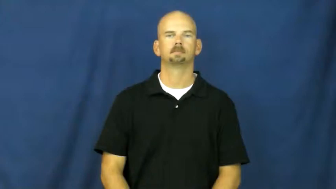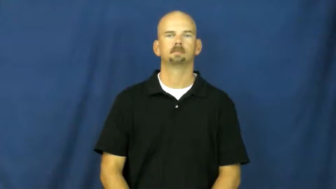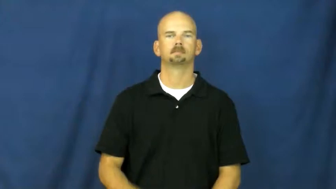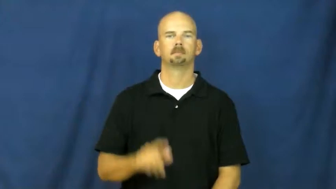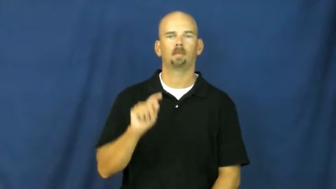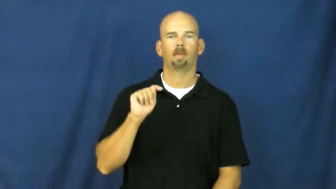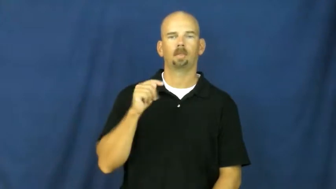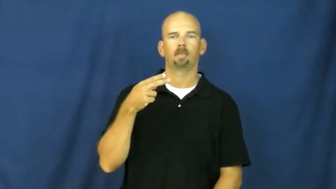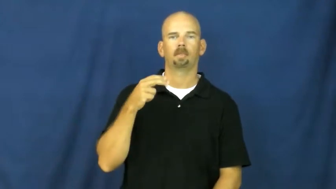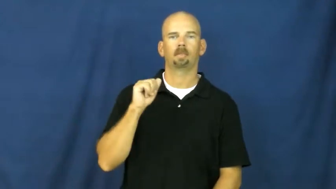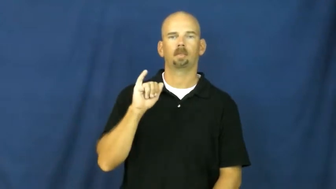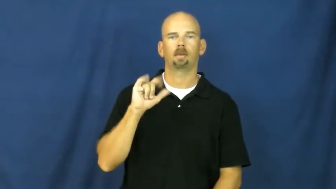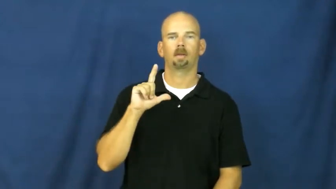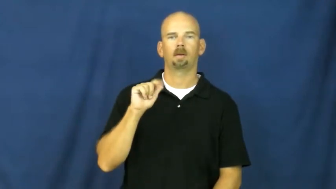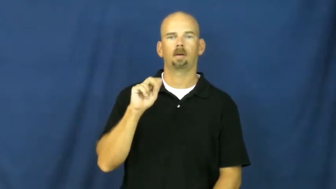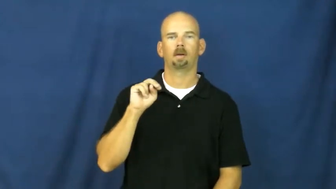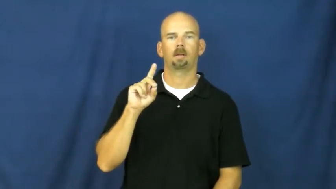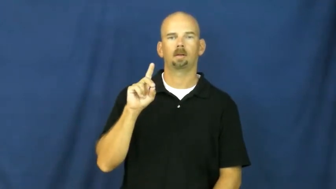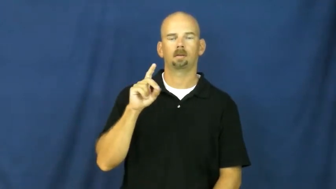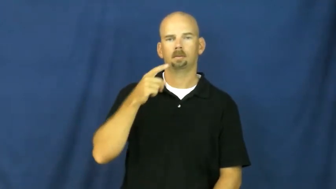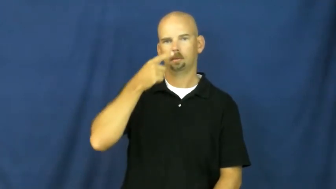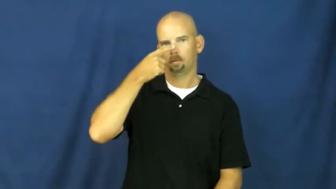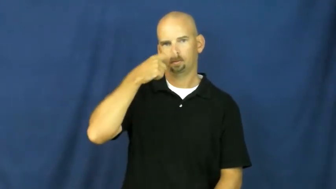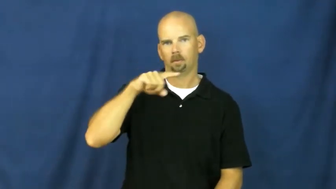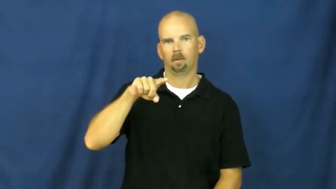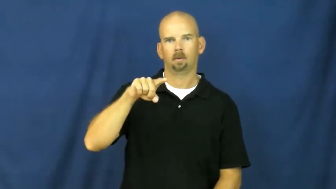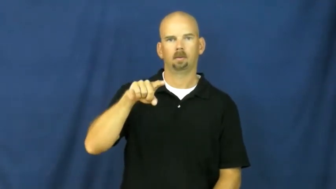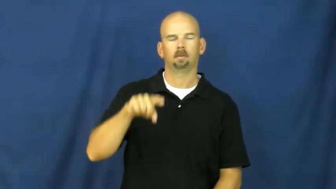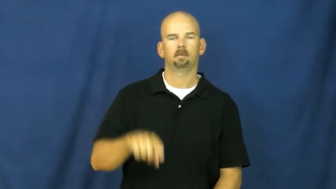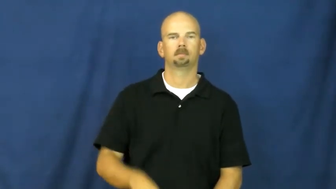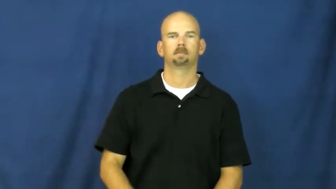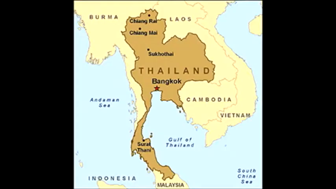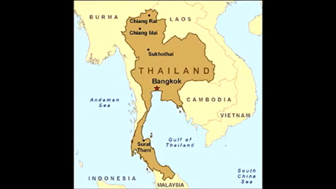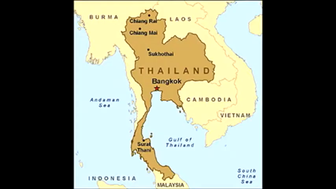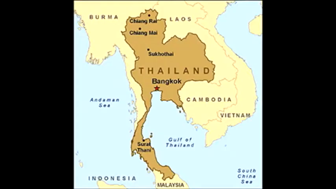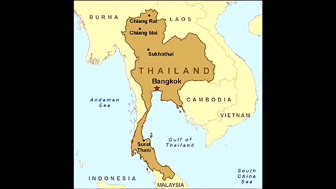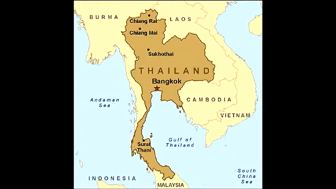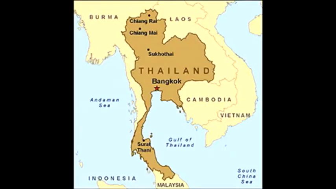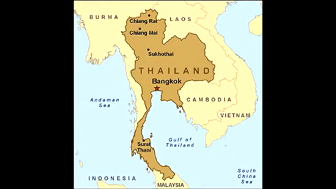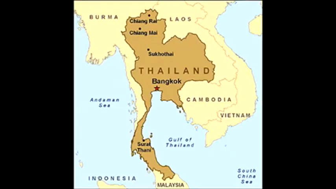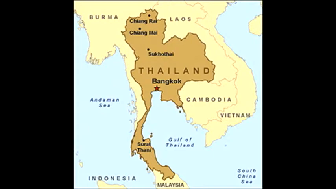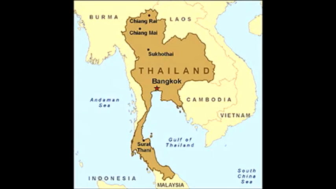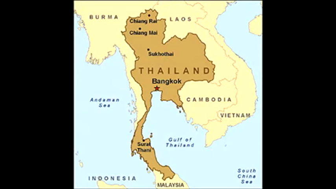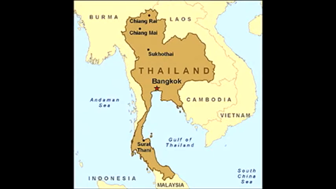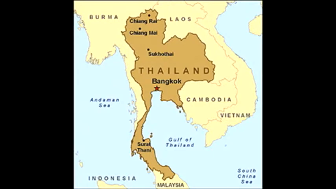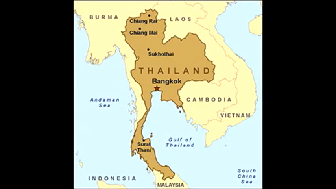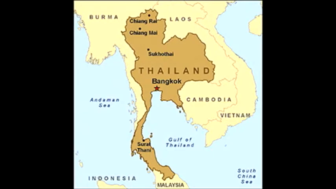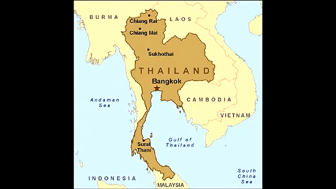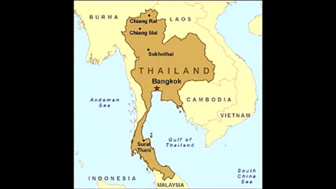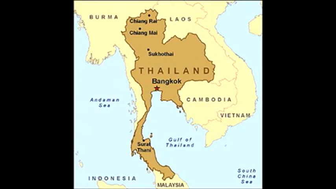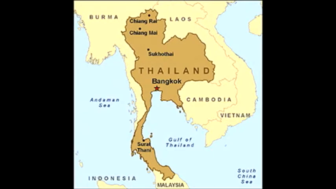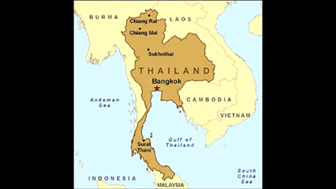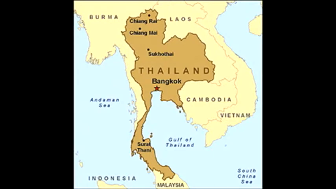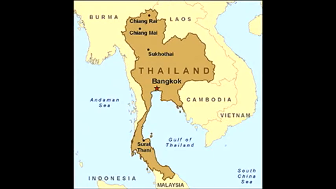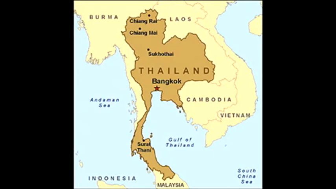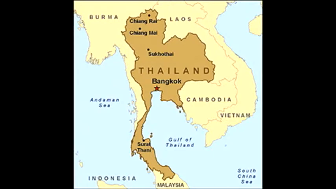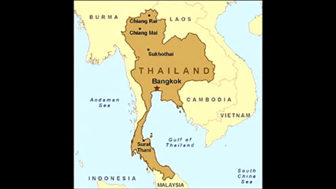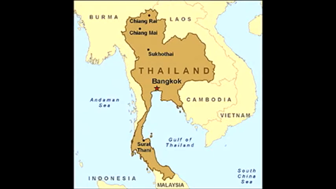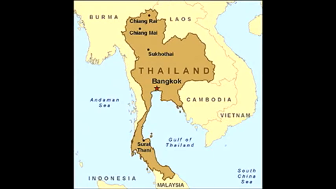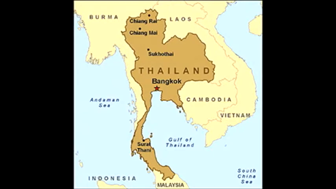thailand